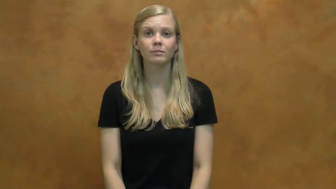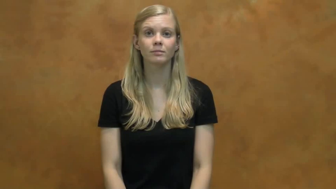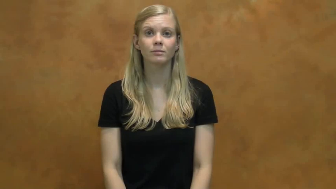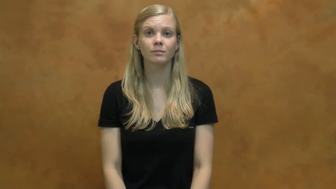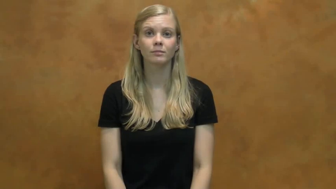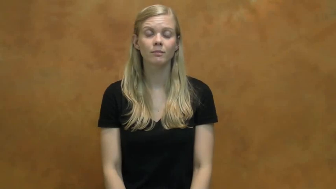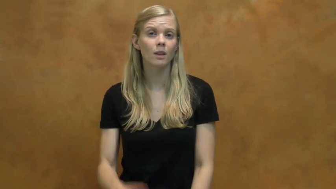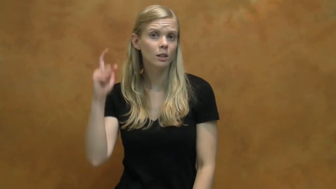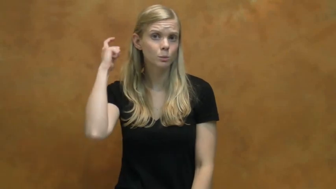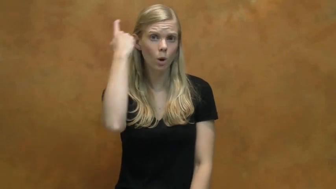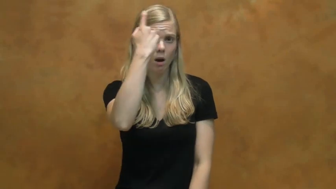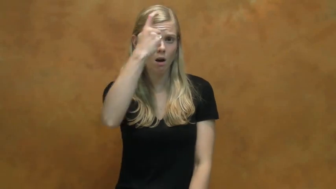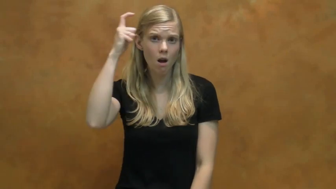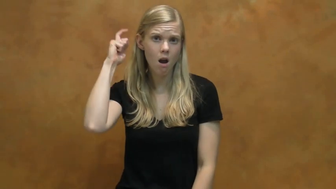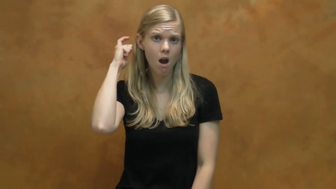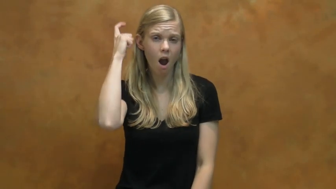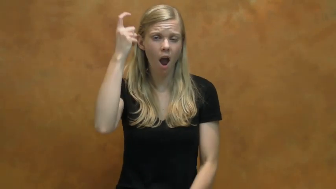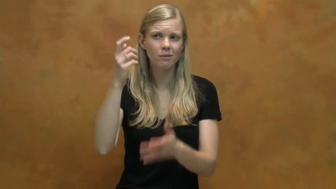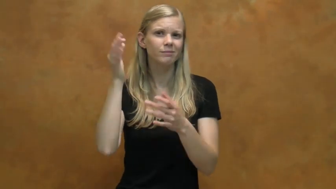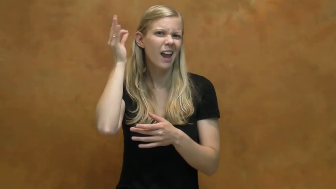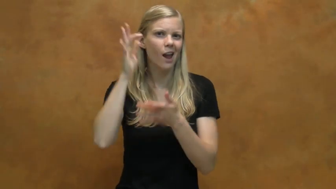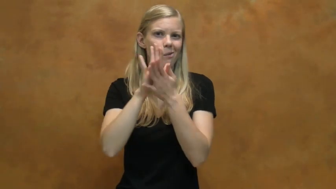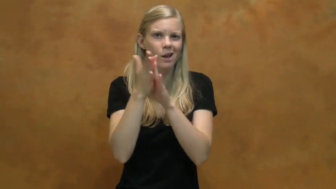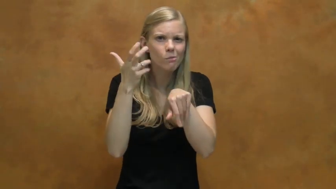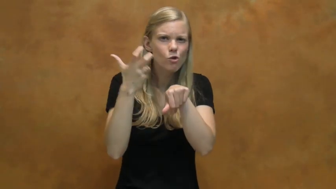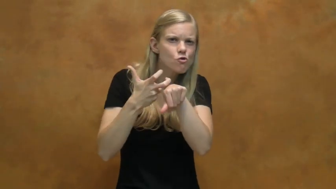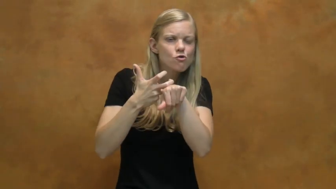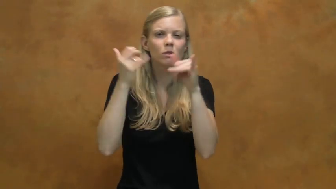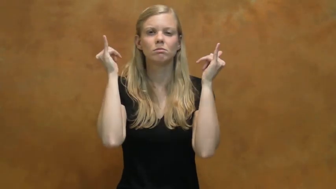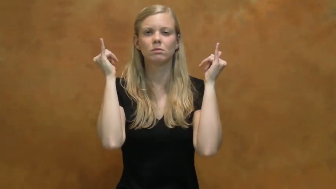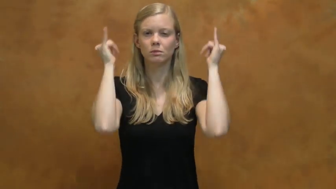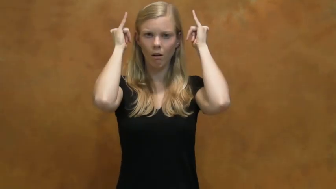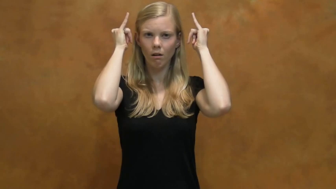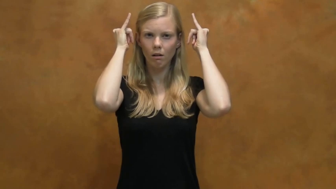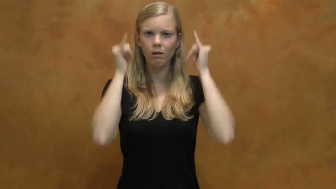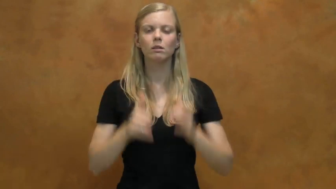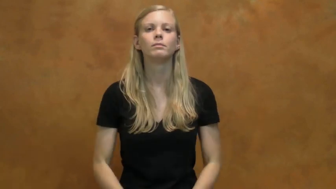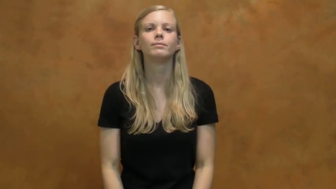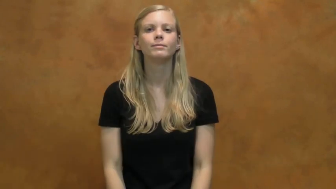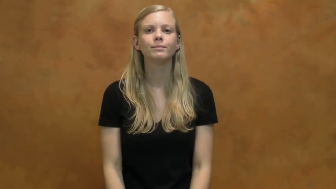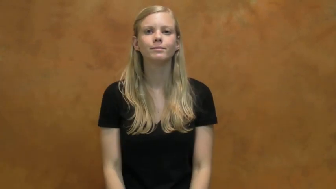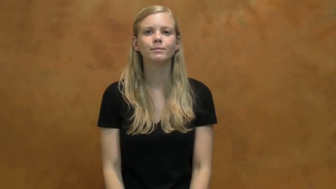hairspray